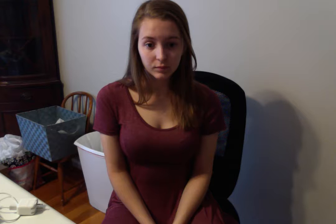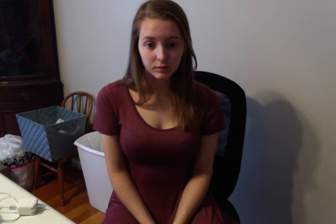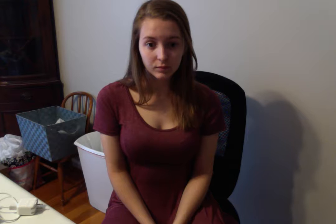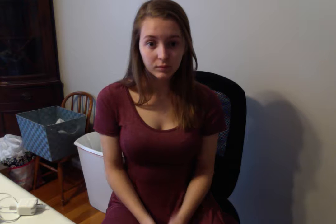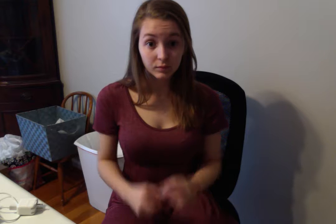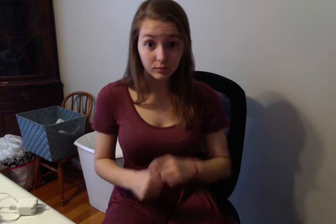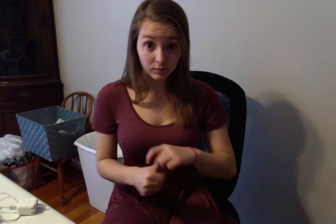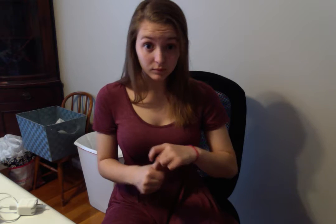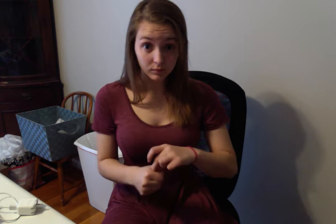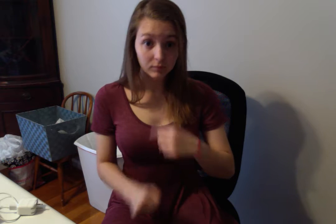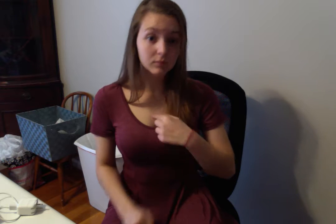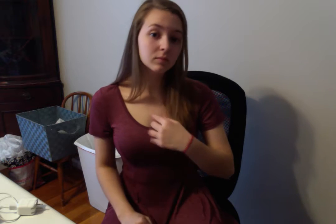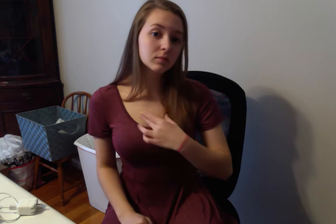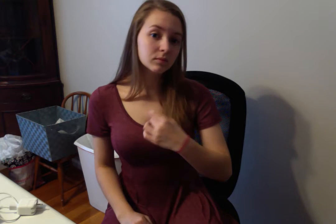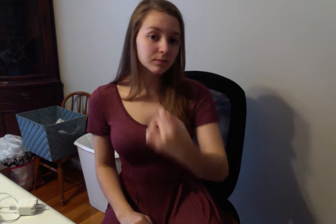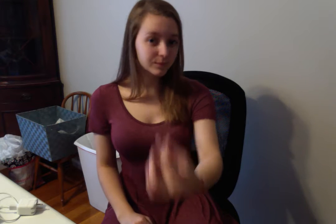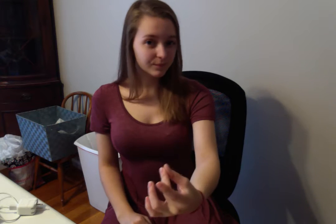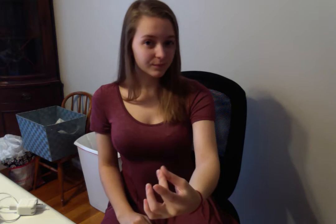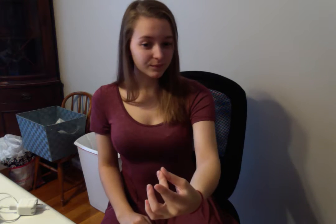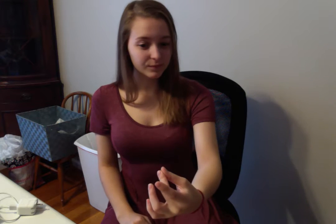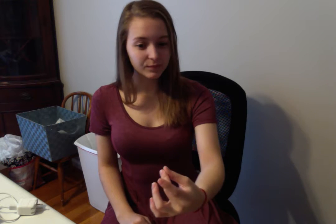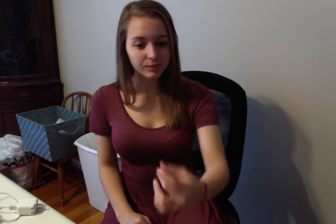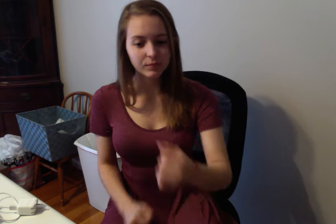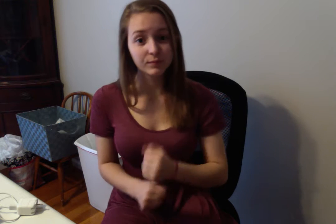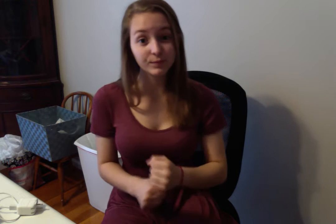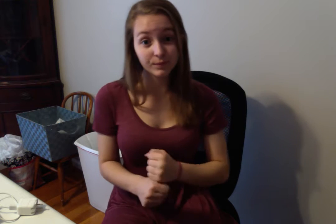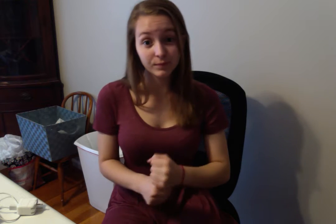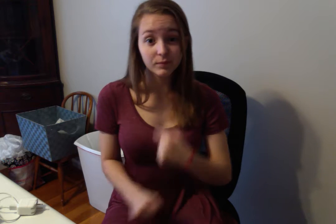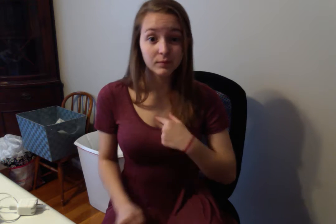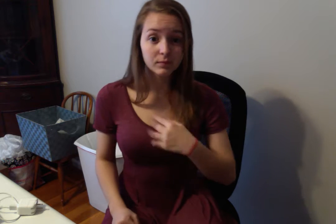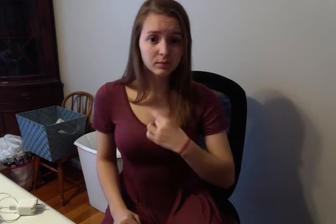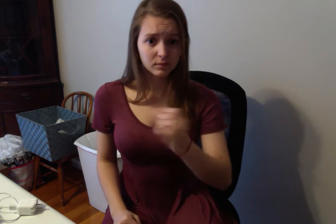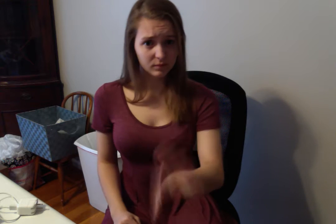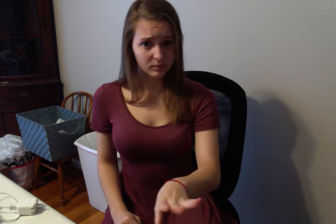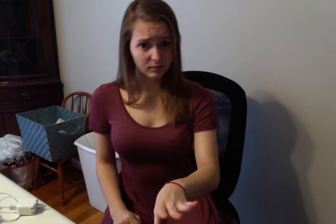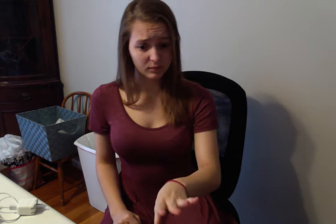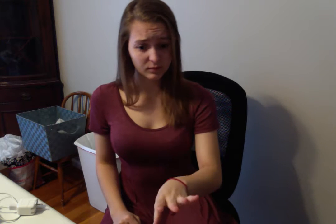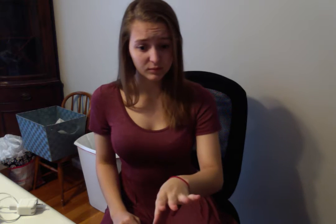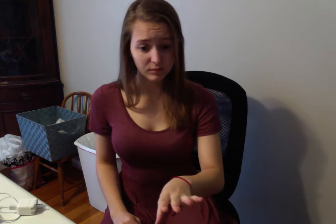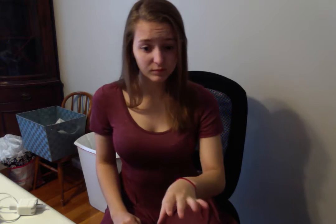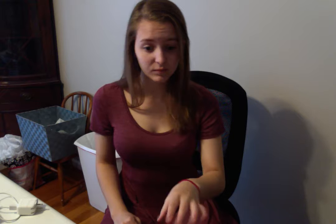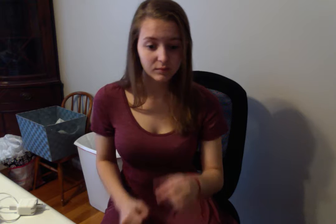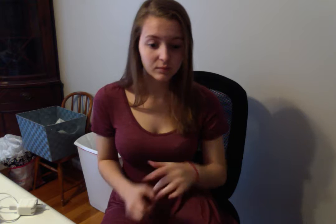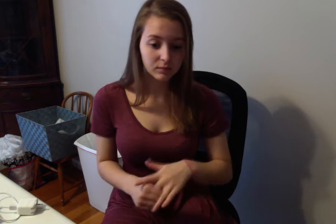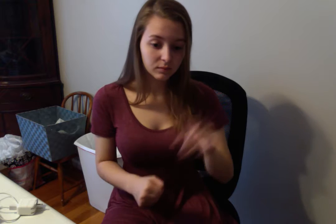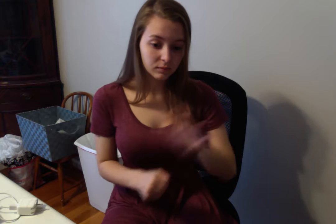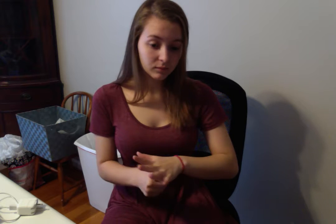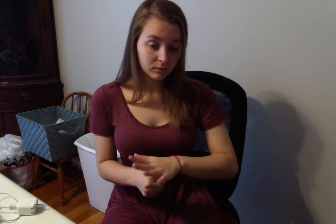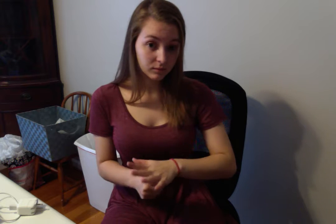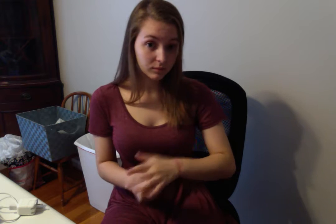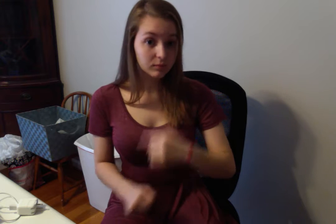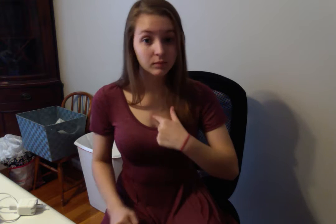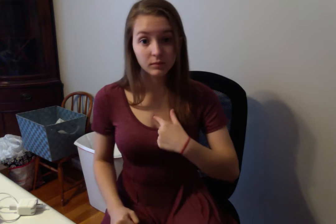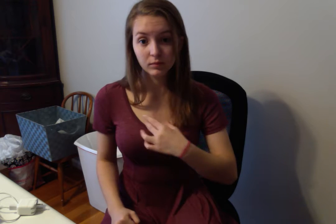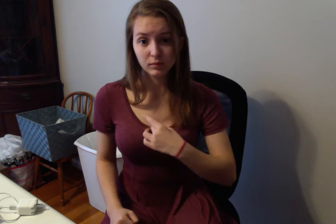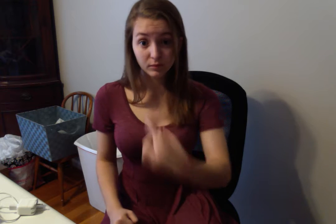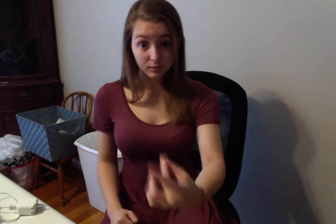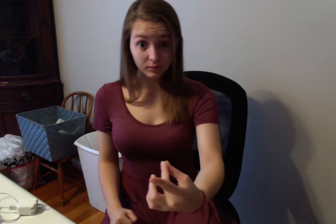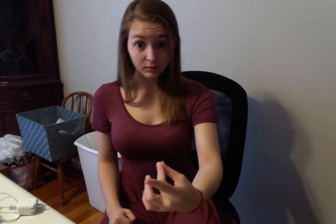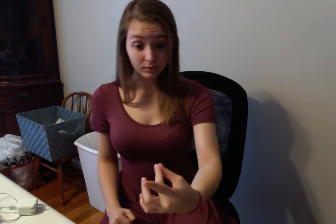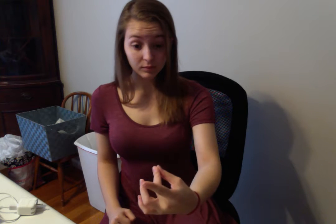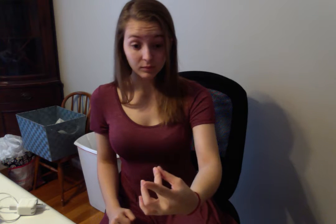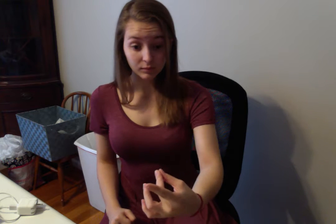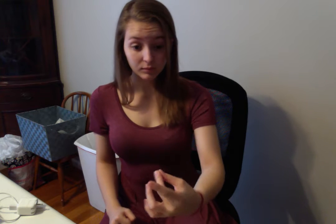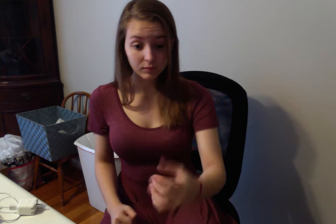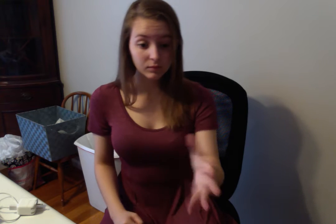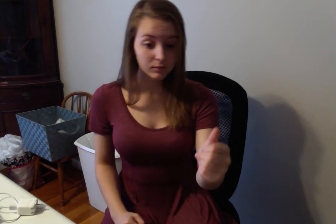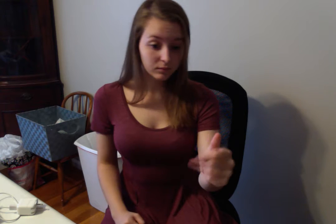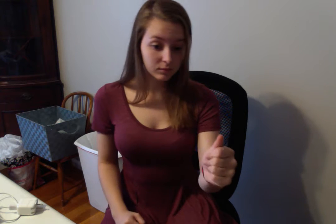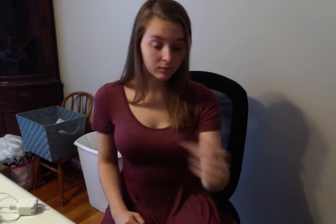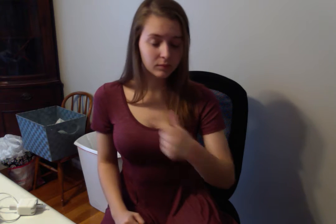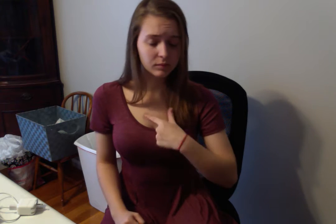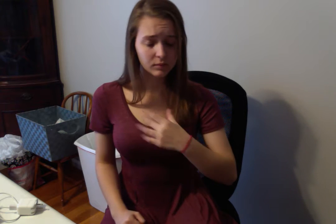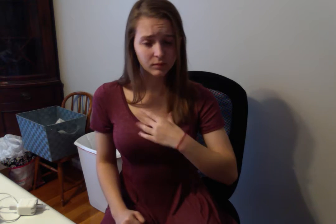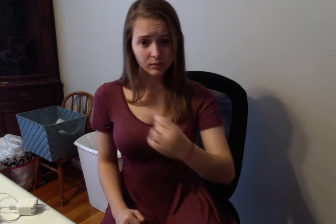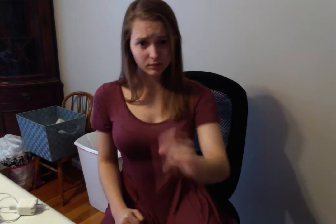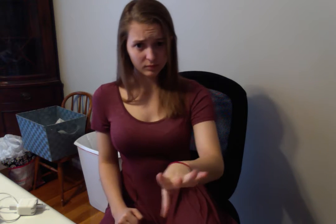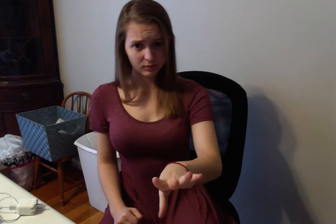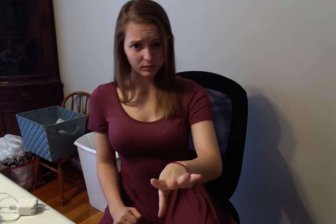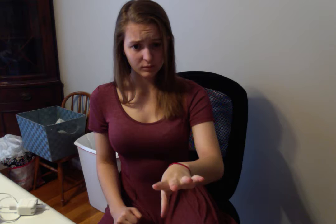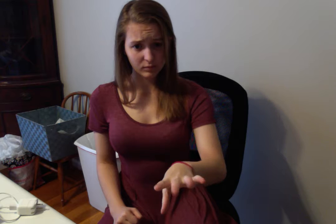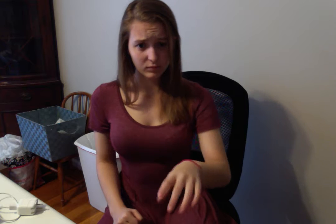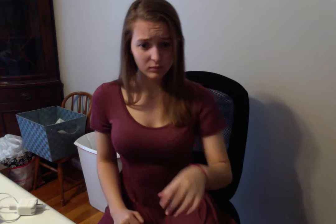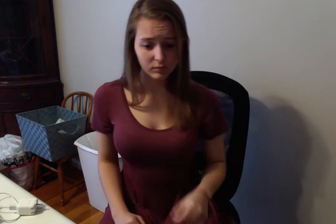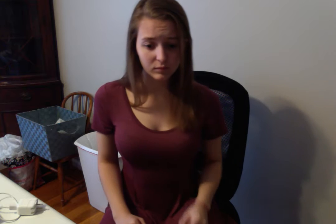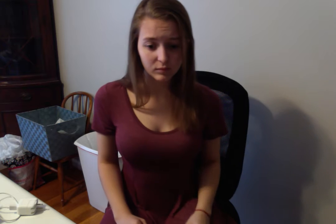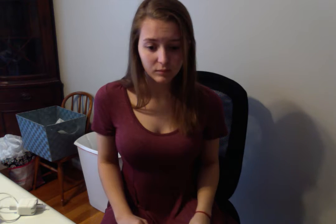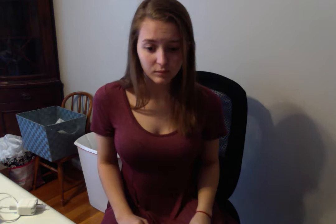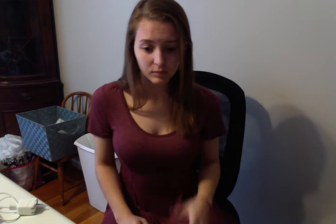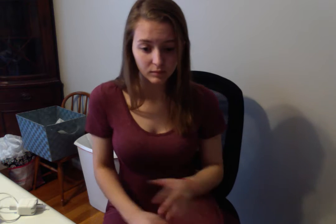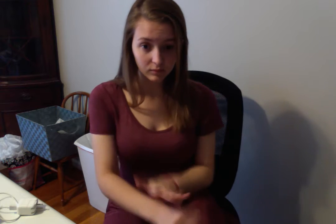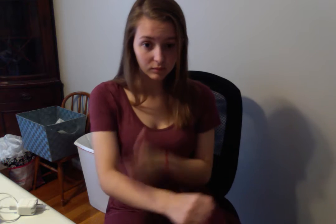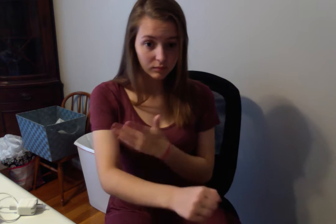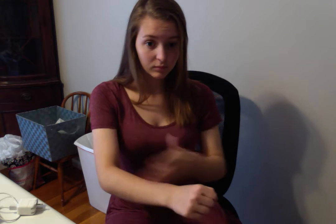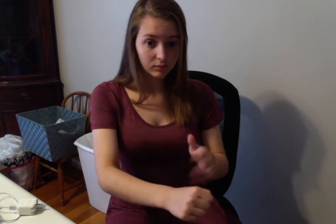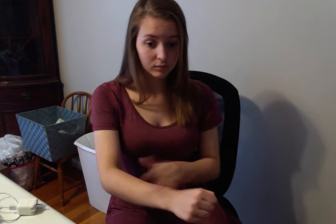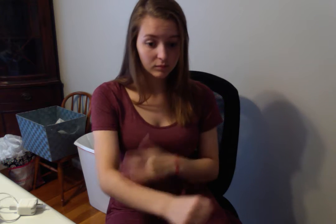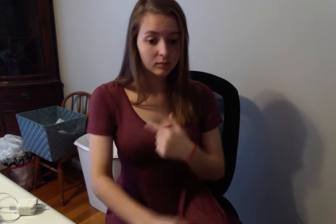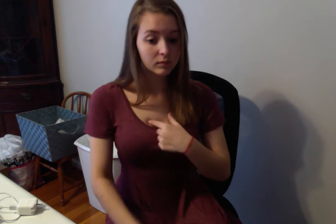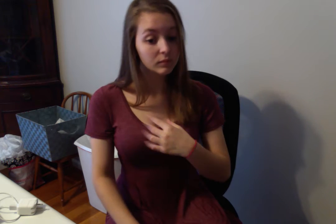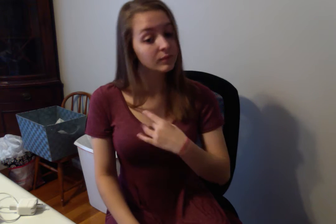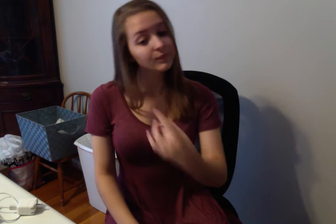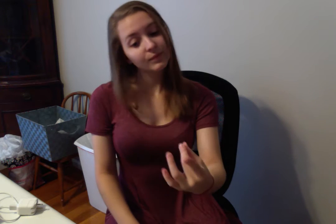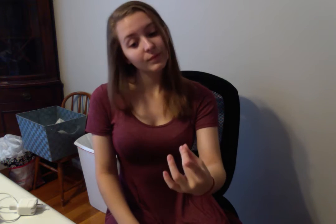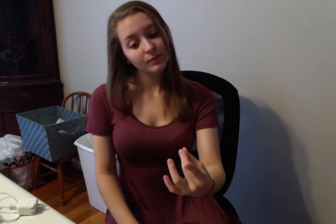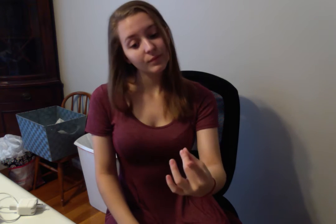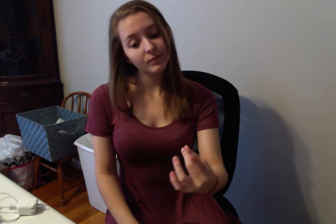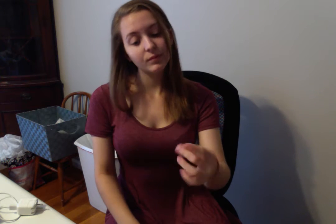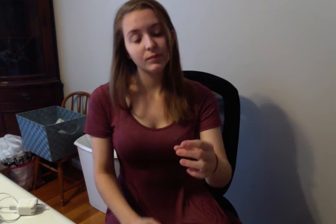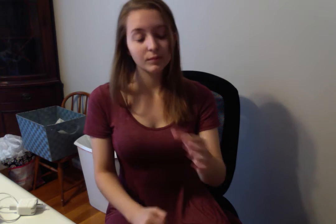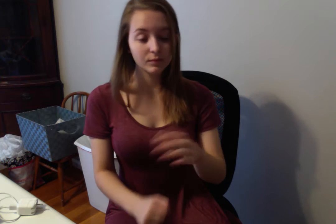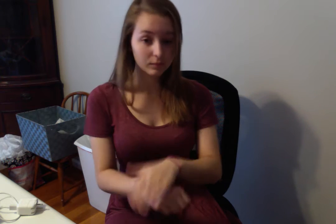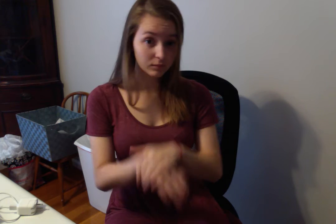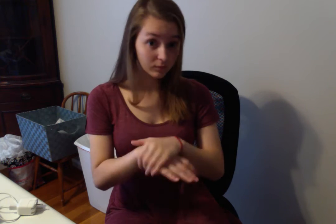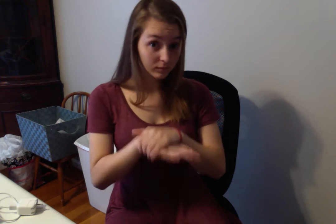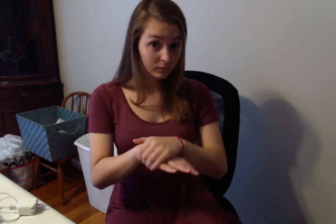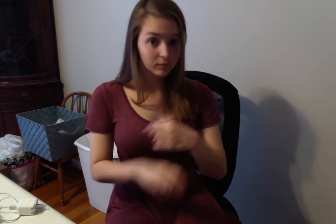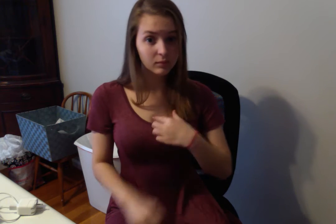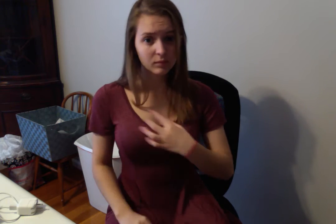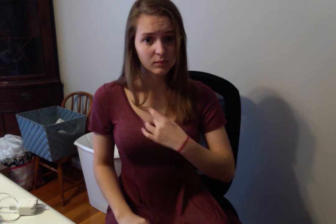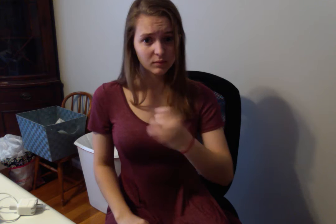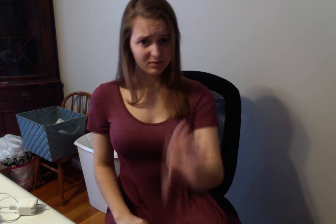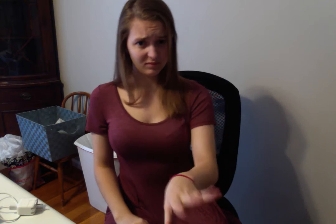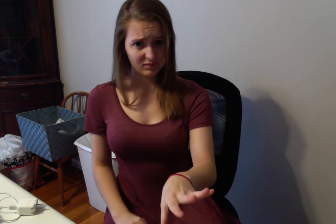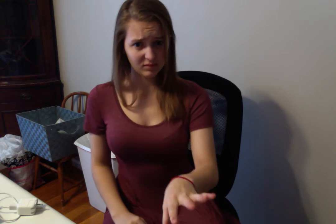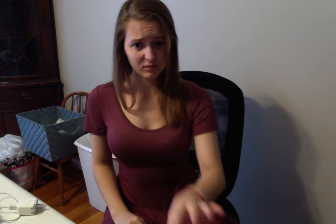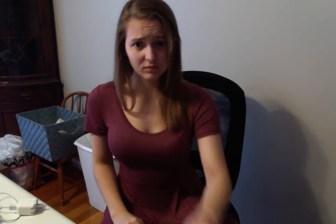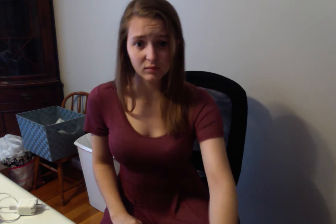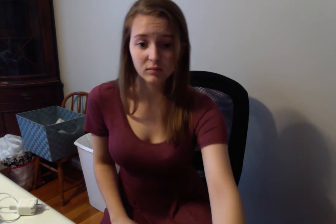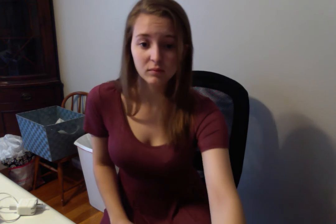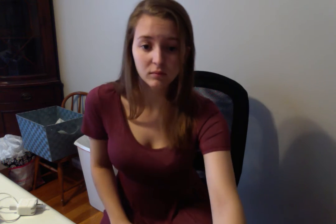COOK